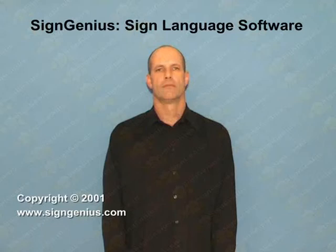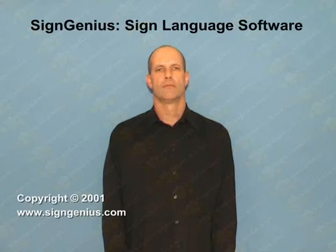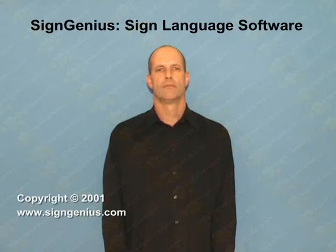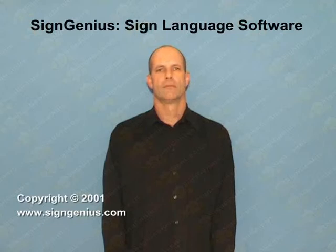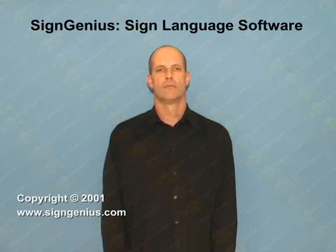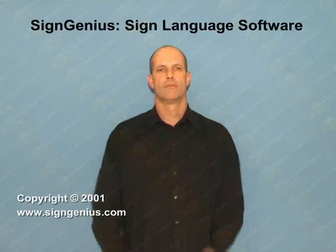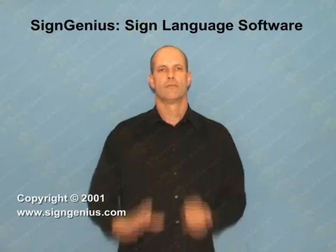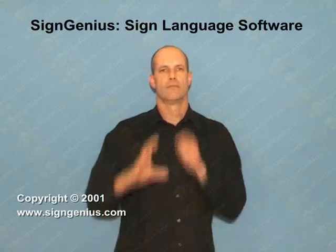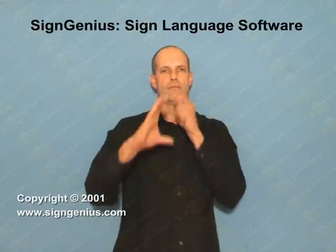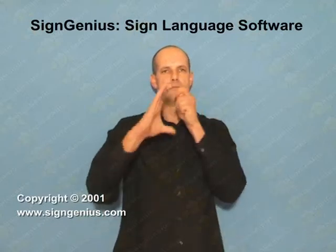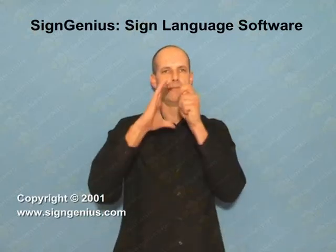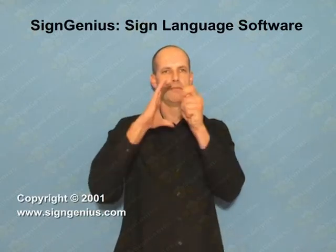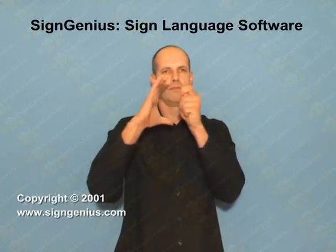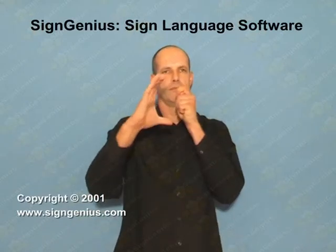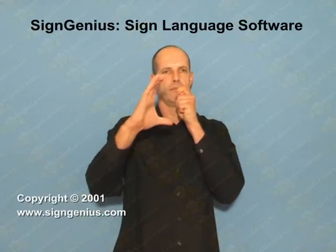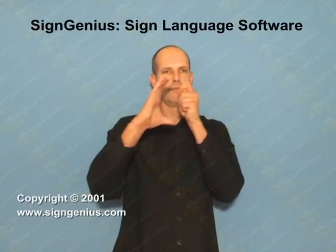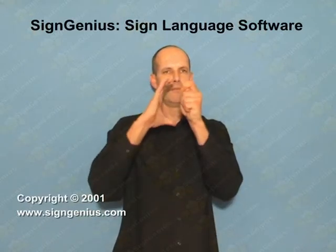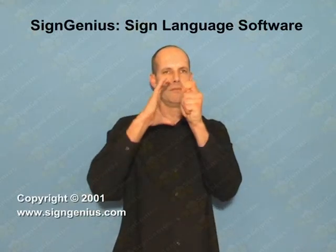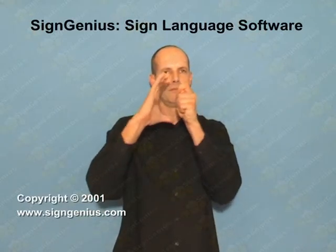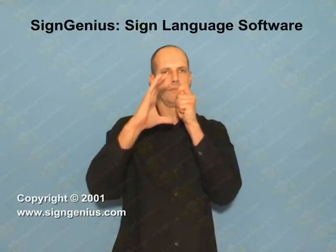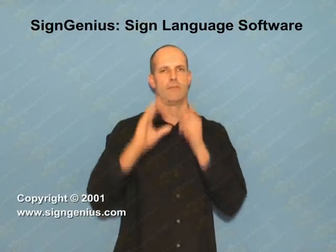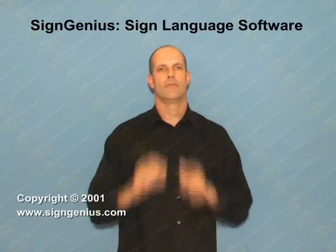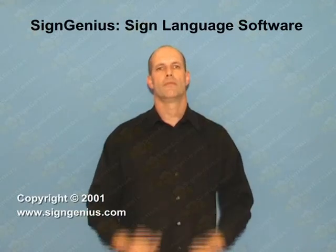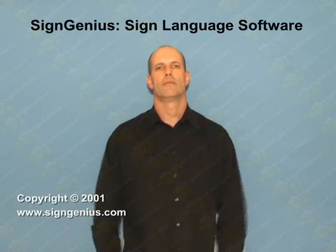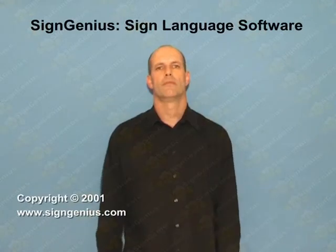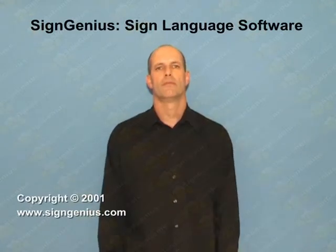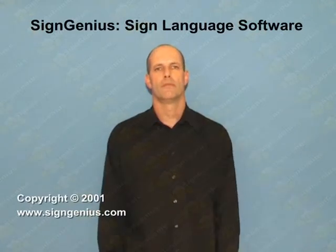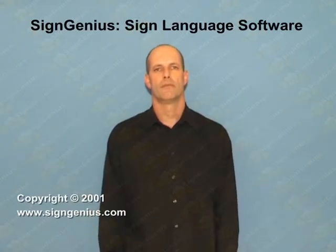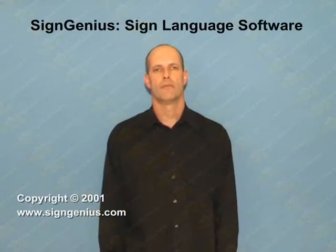TOTAL COMMUNICATION